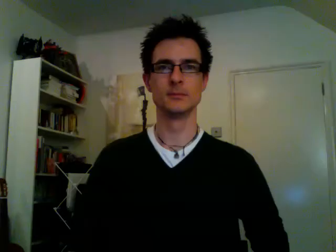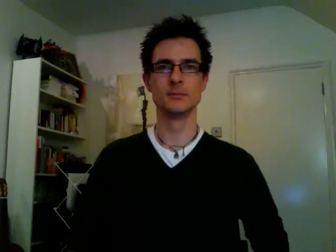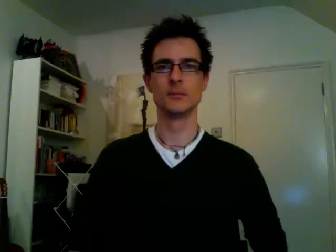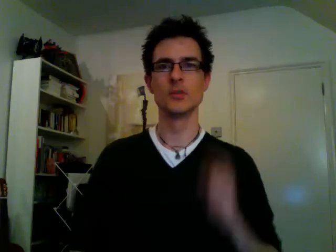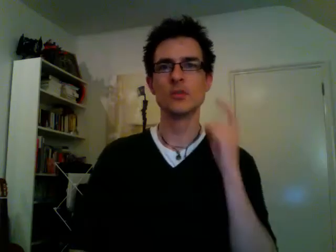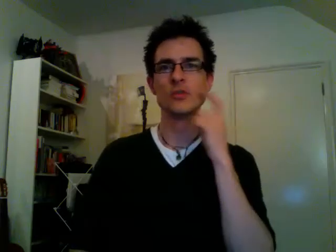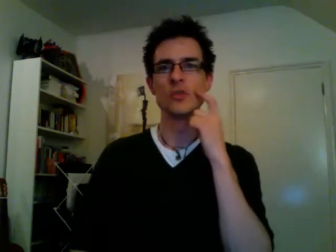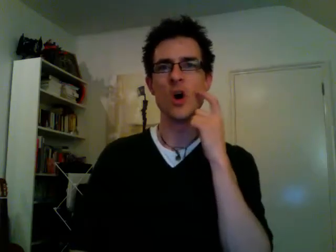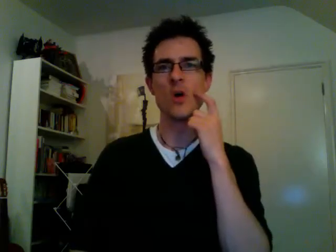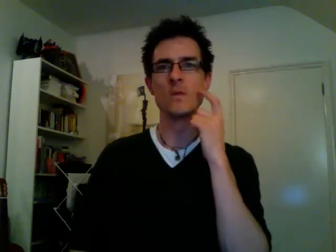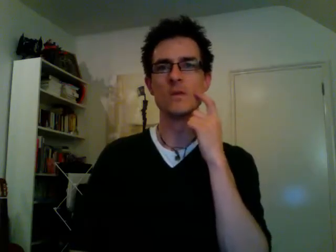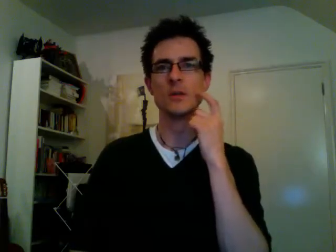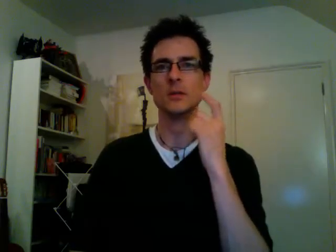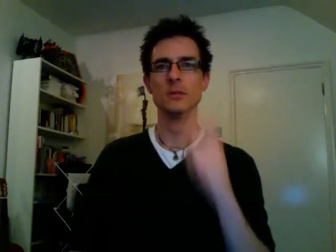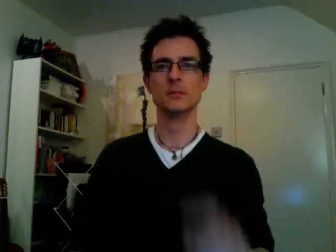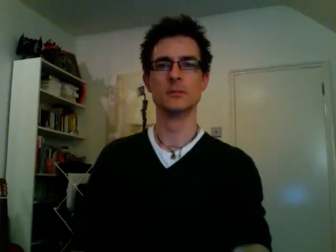soft